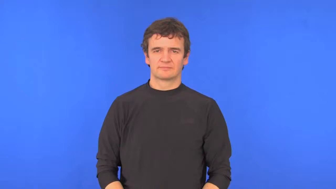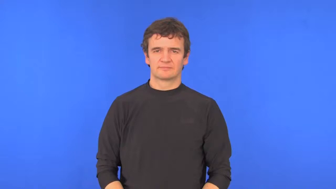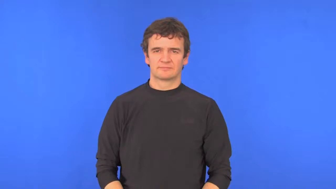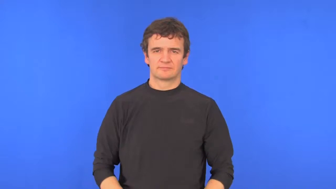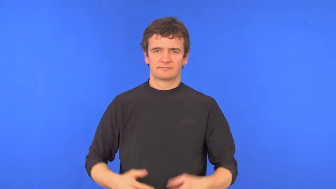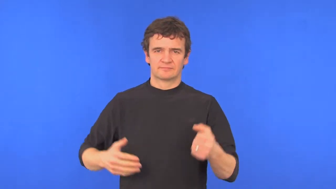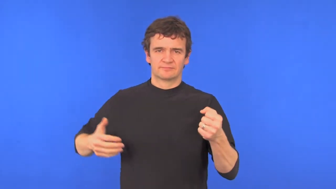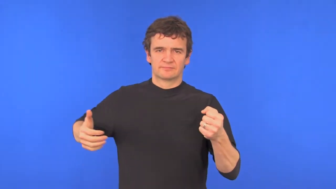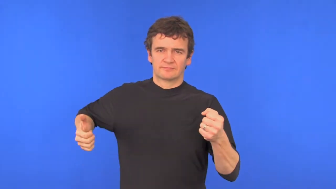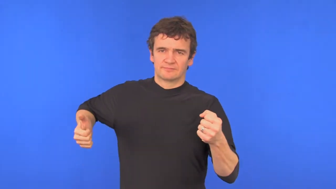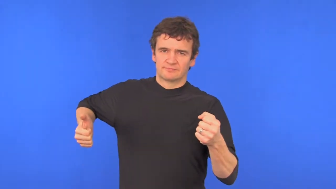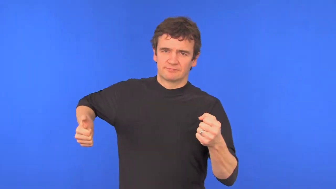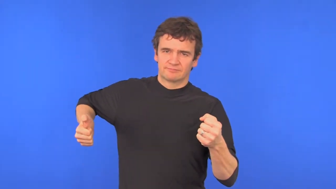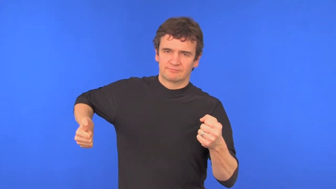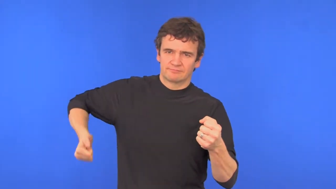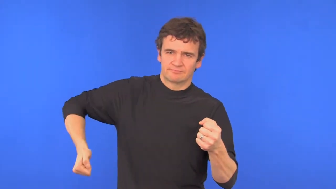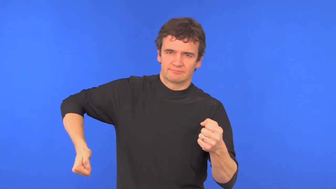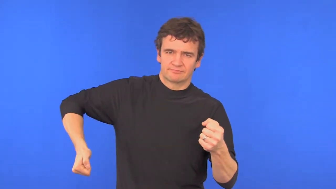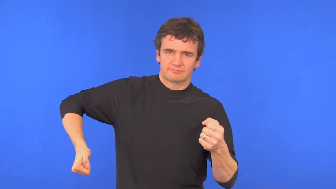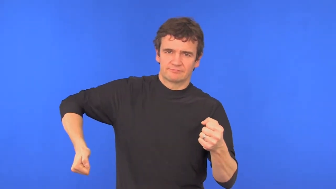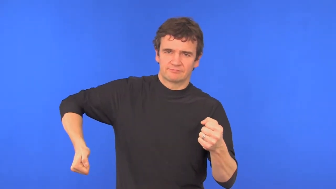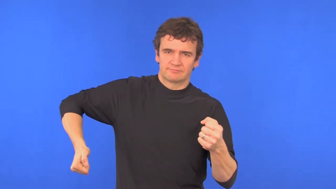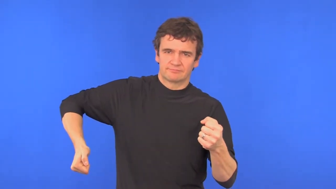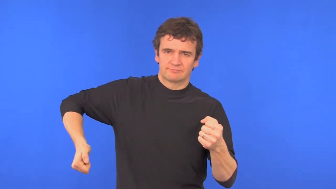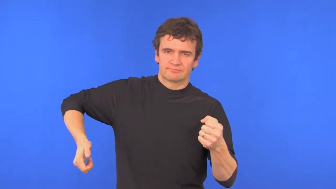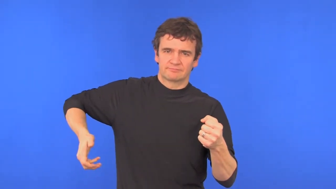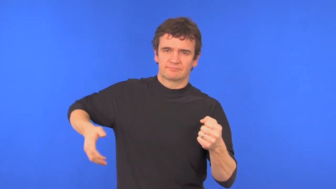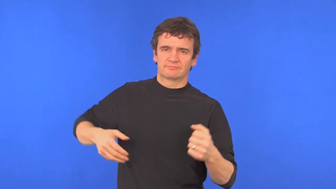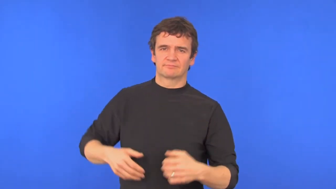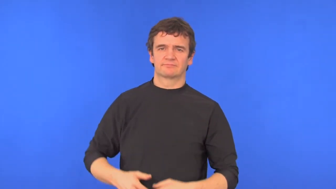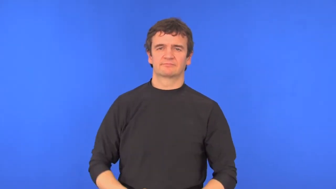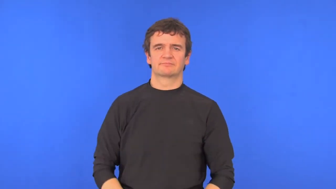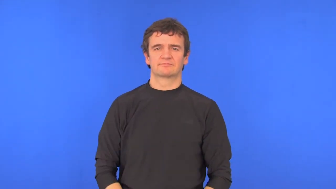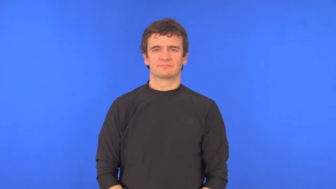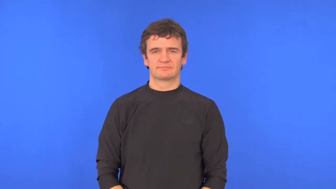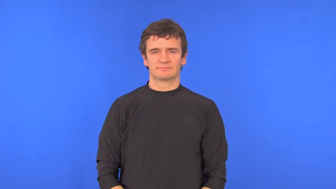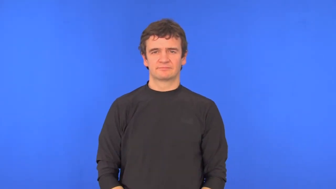RELEASE